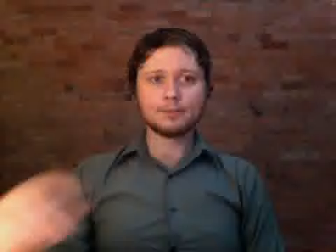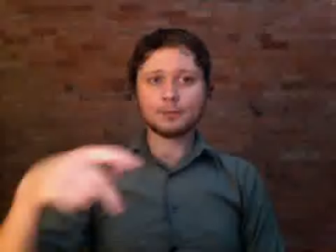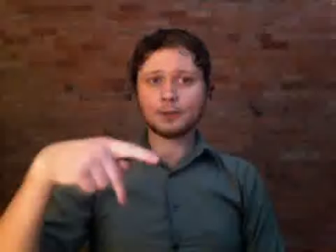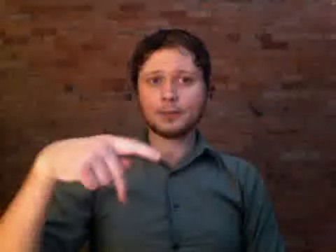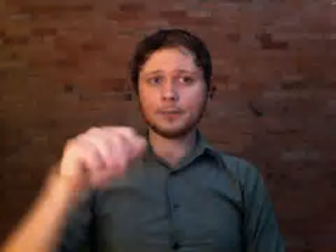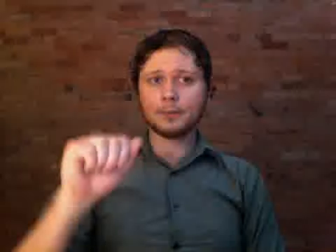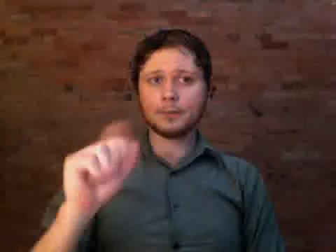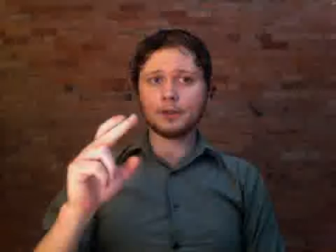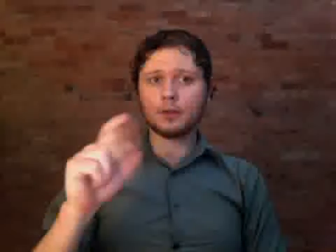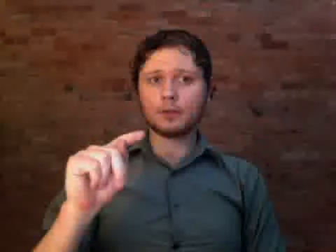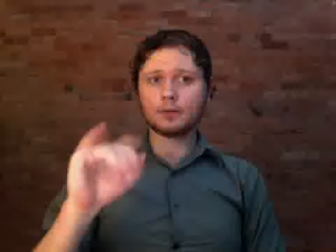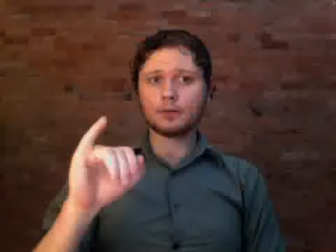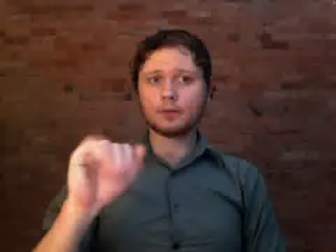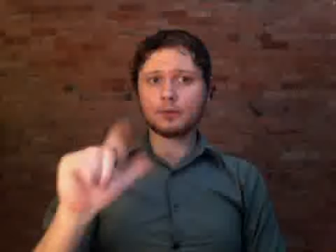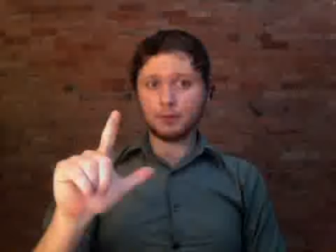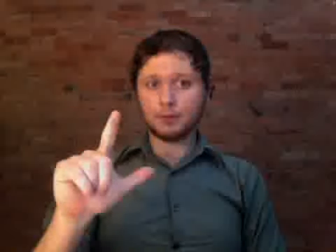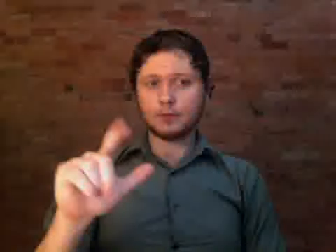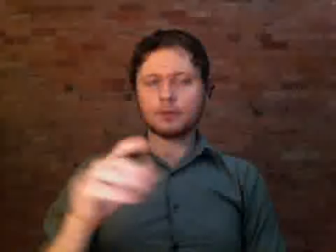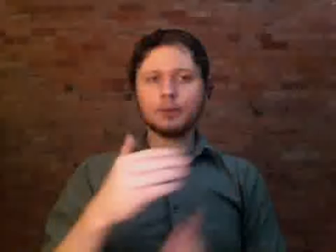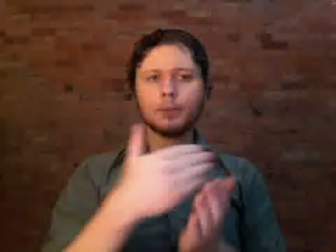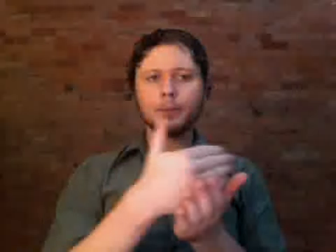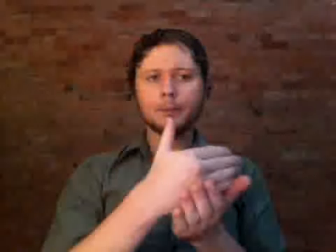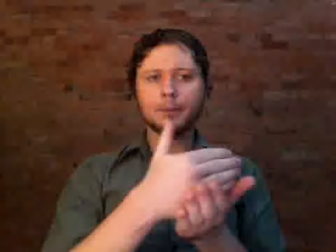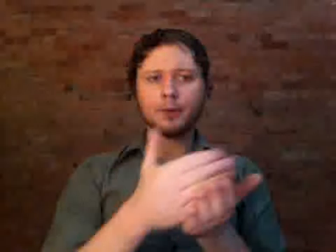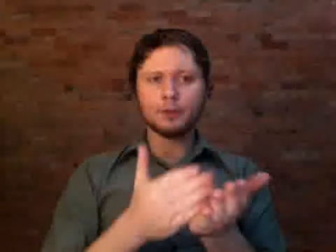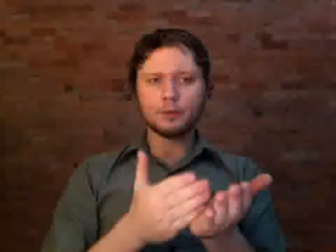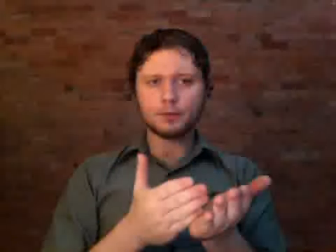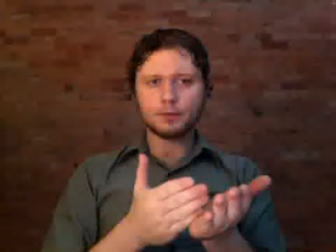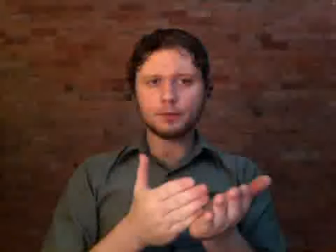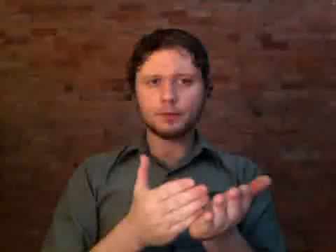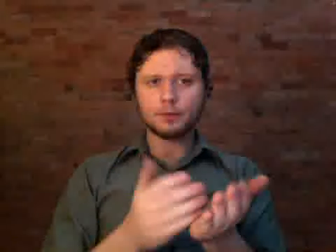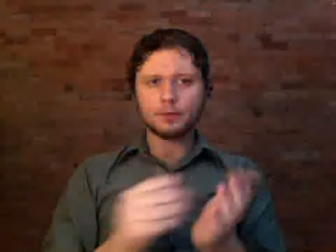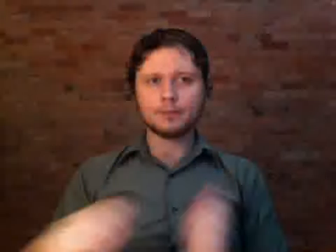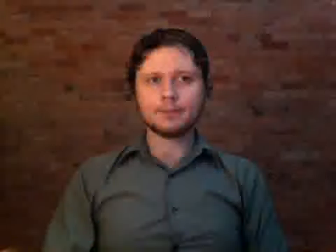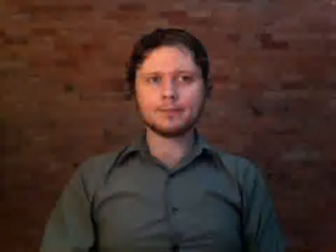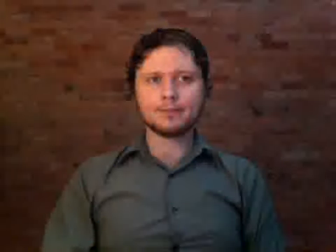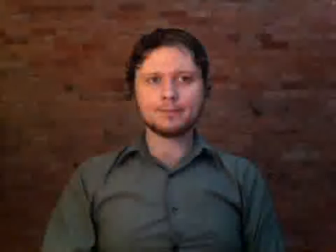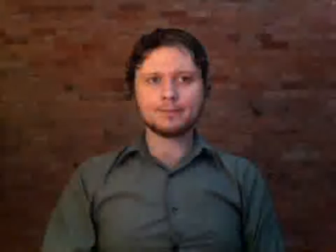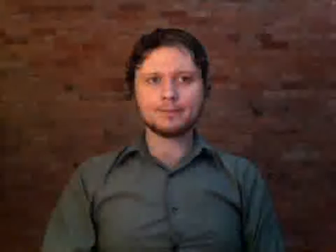Partial